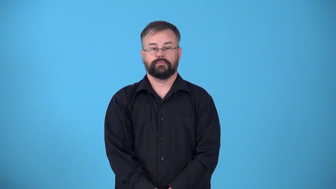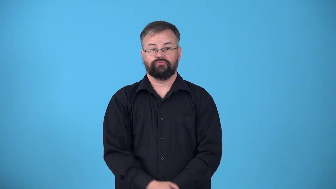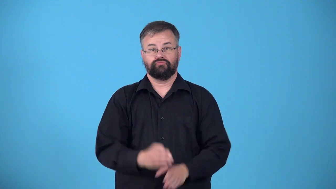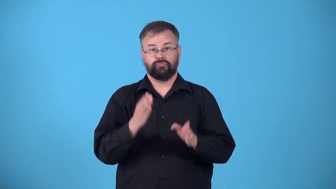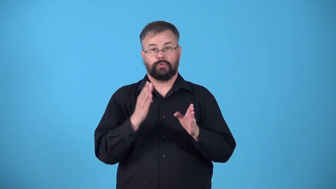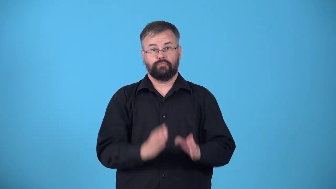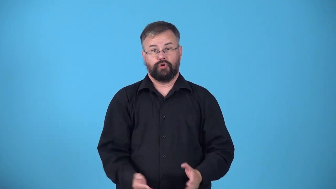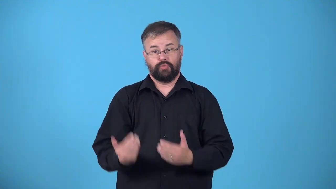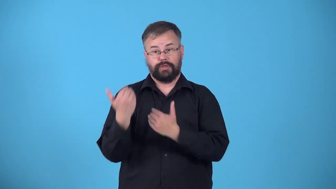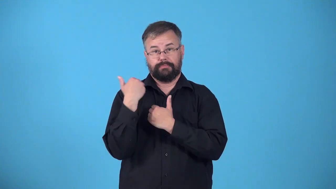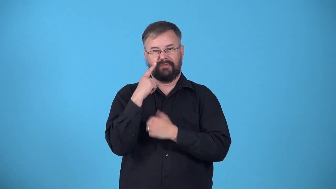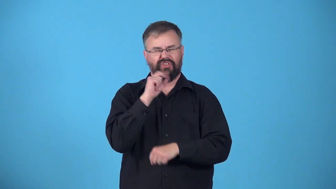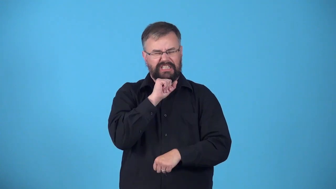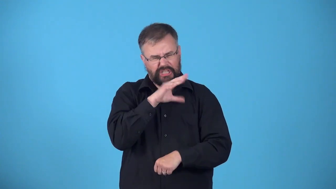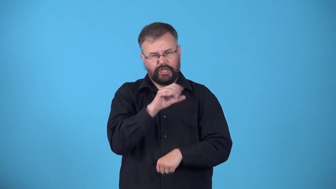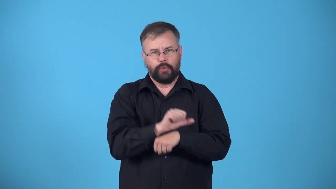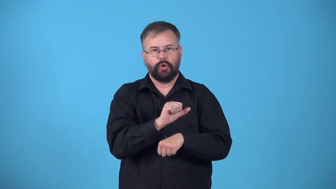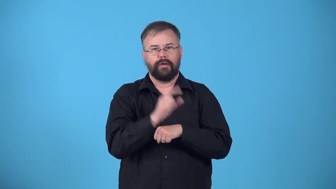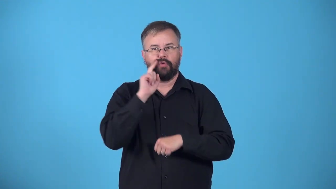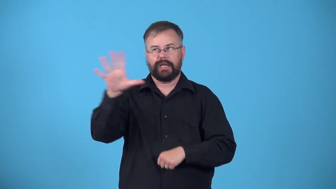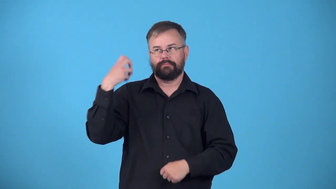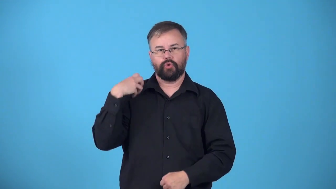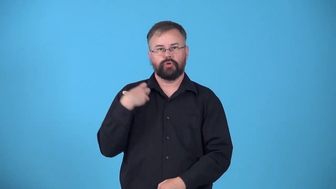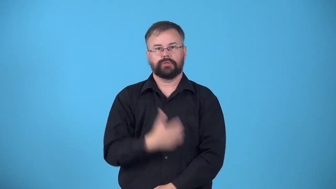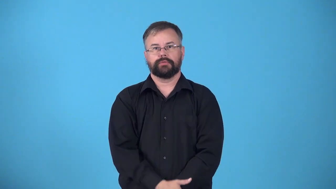hatchet man